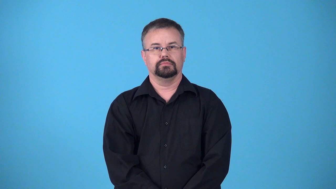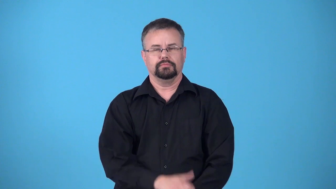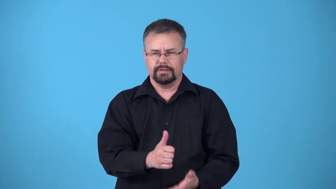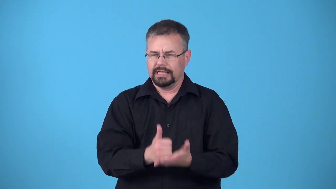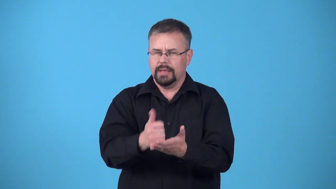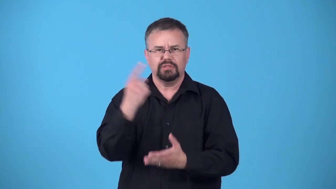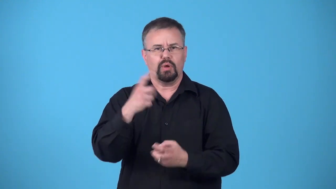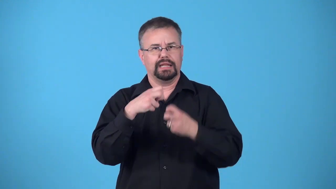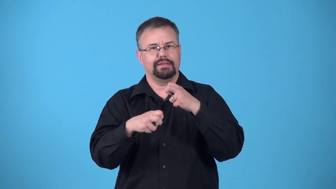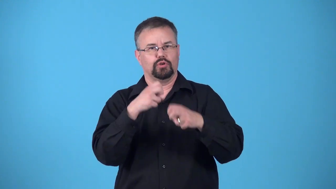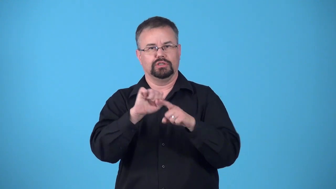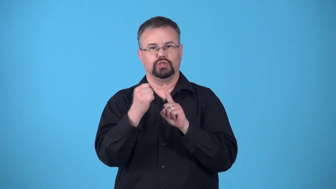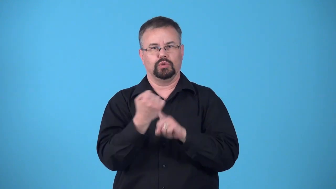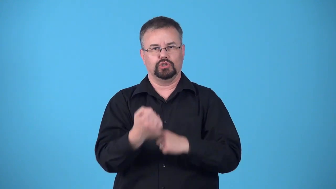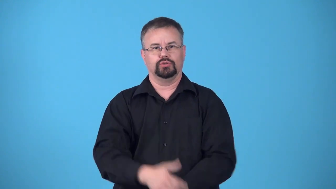pull the fat from the fire